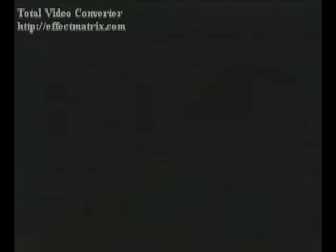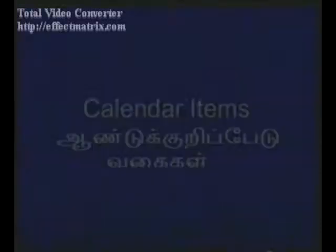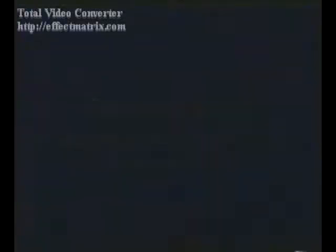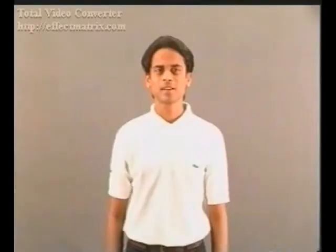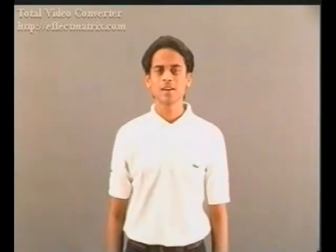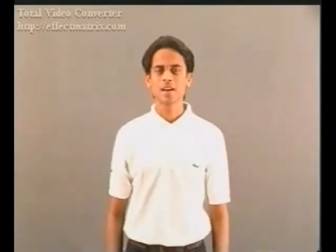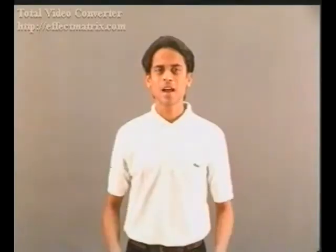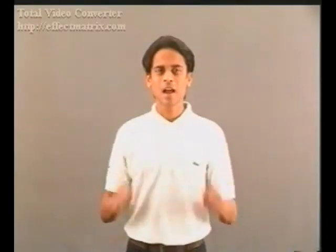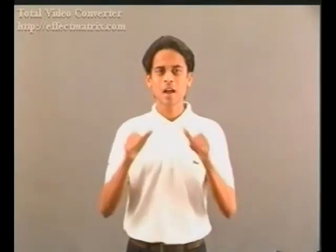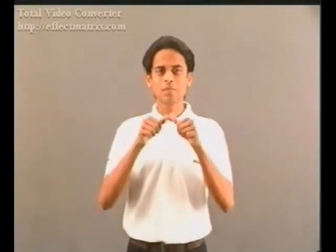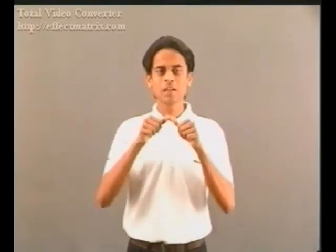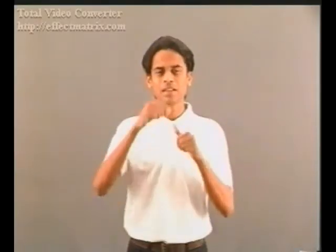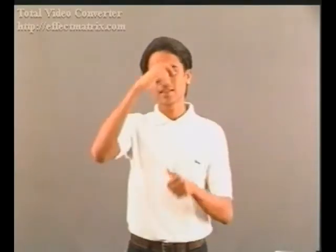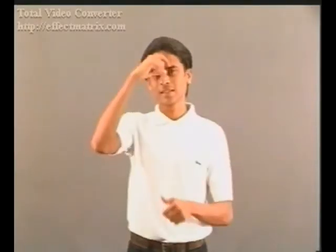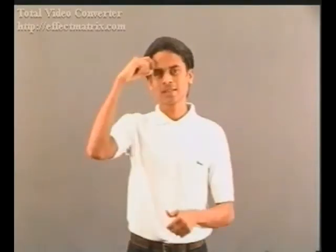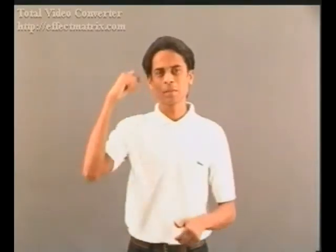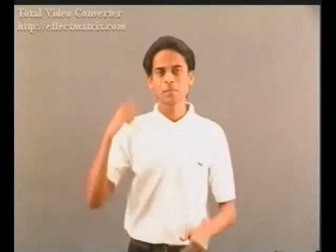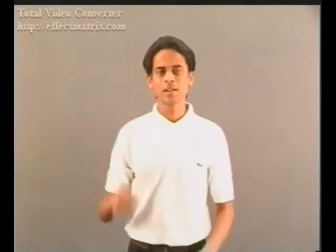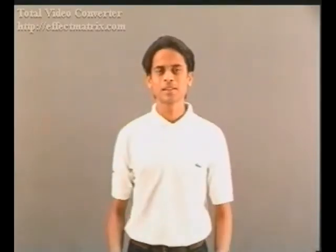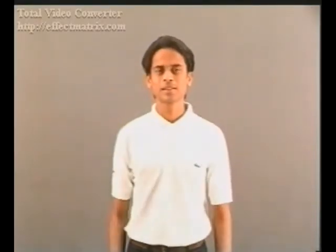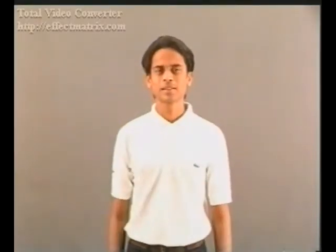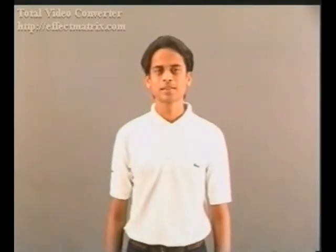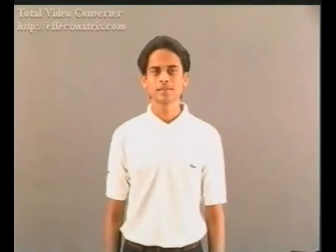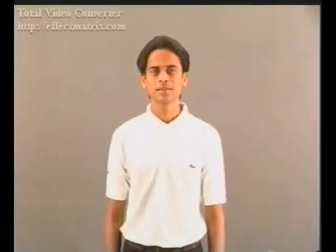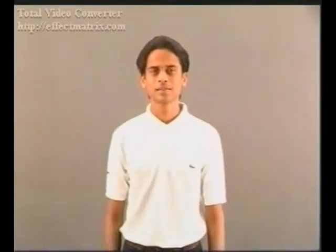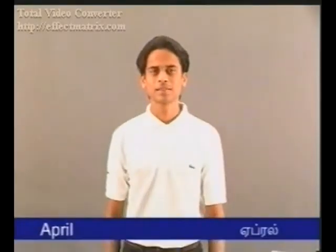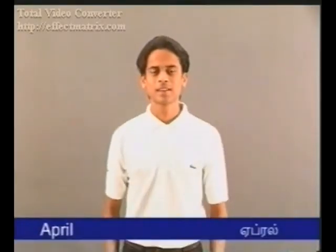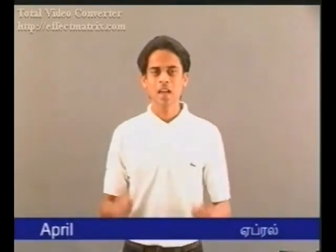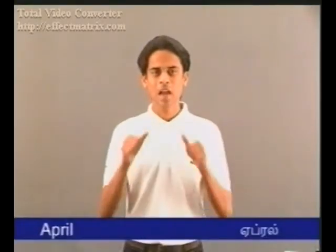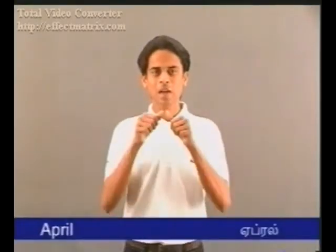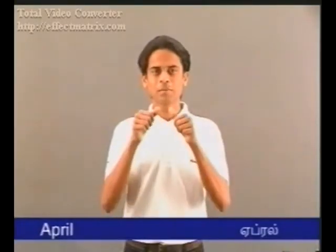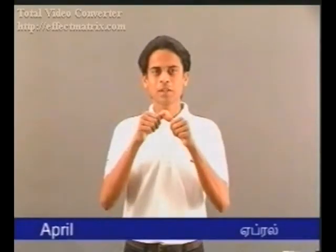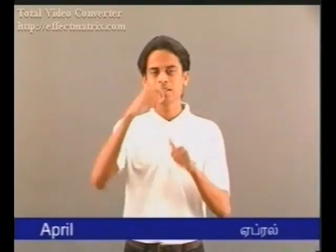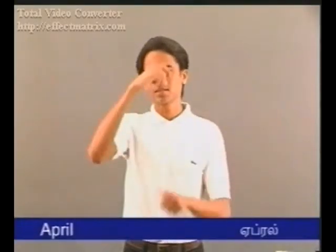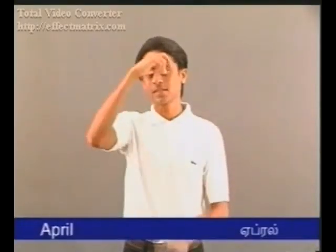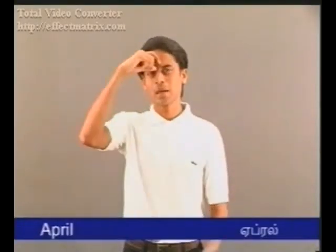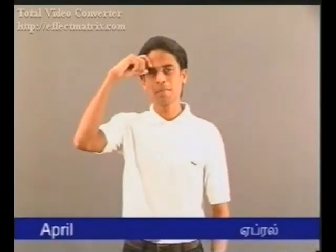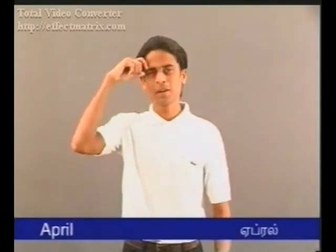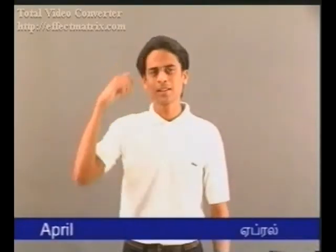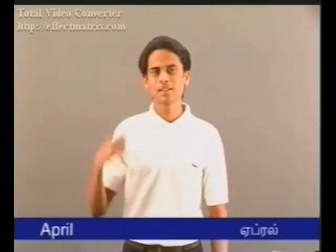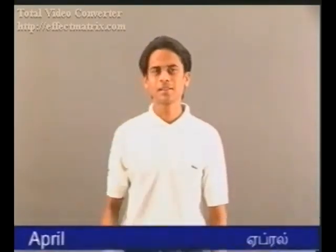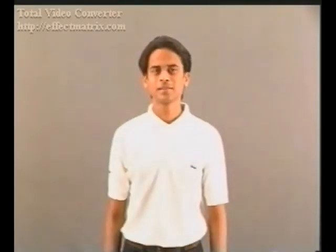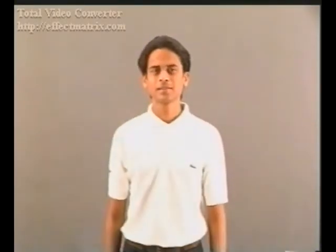april